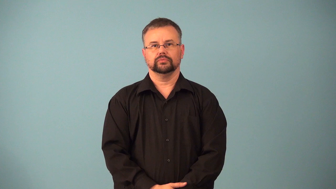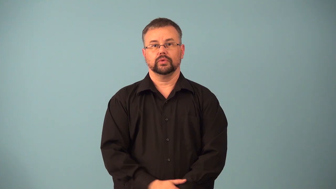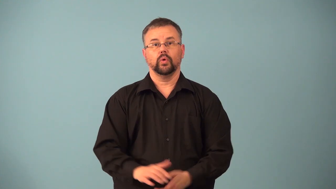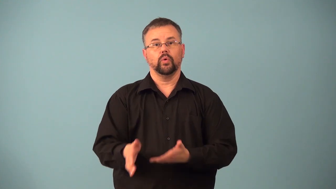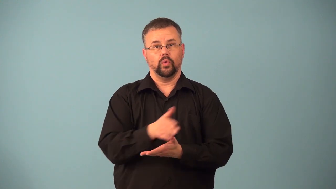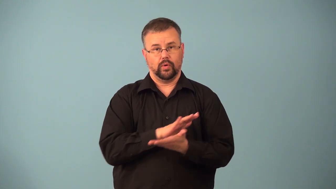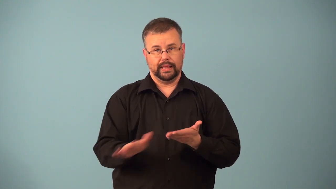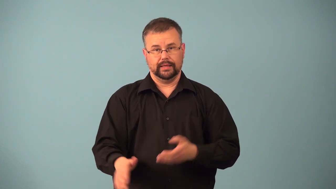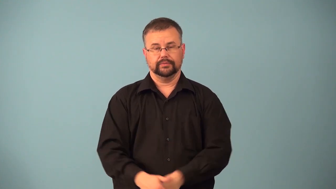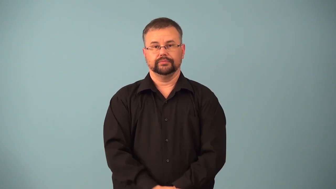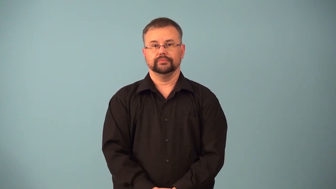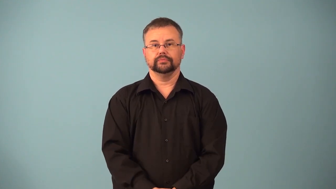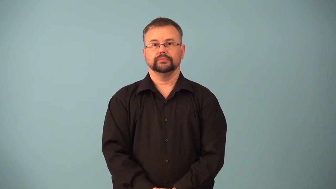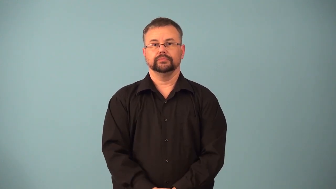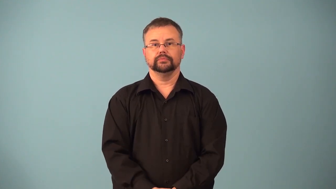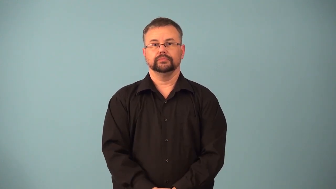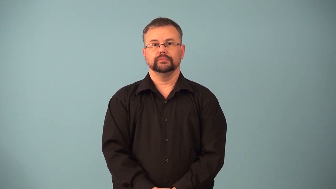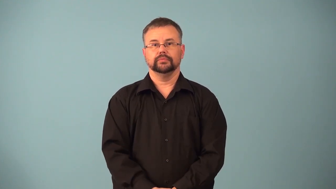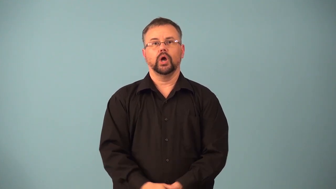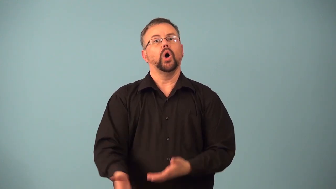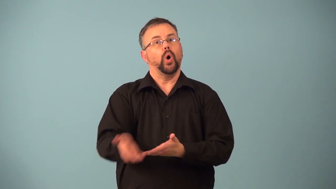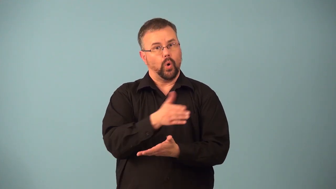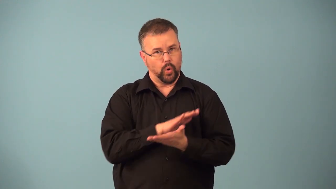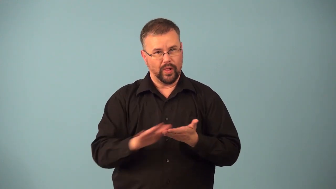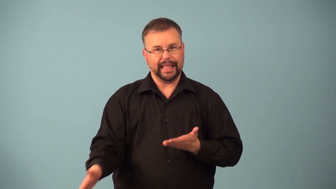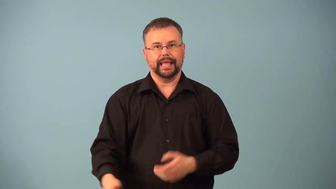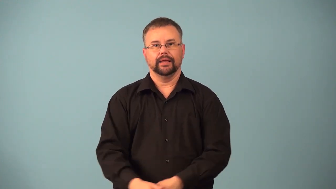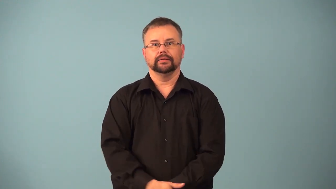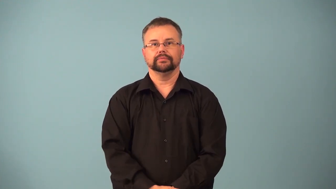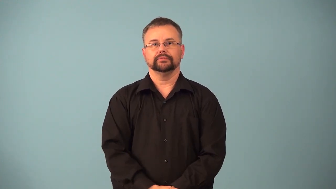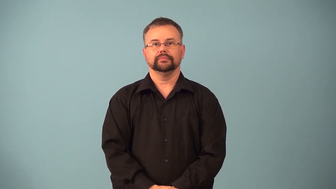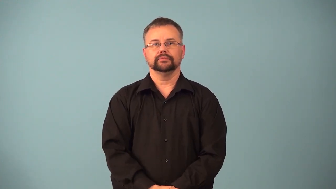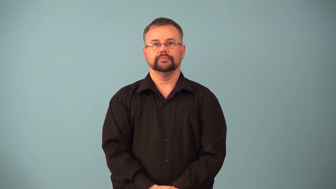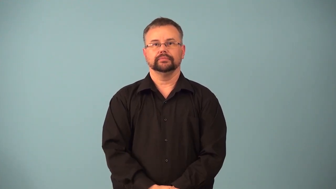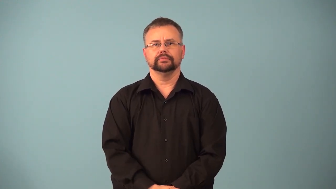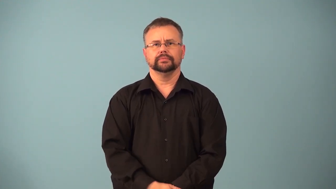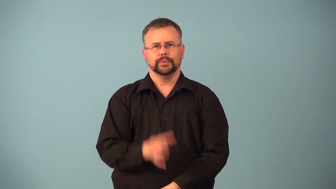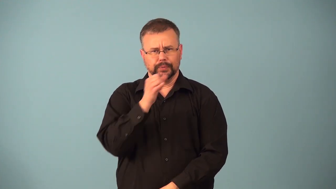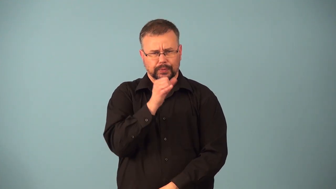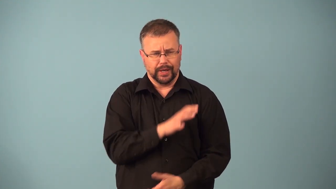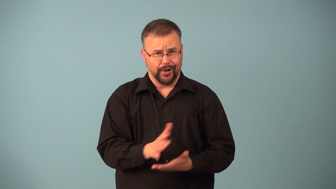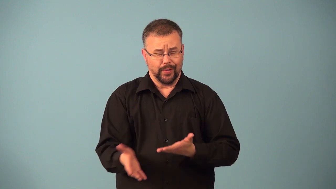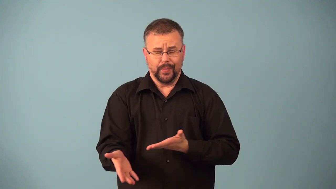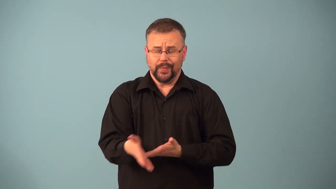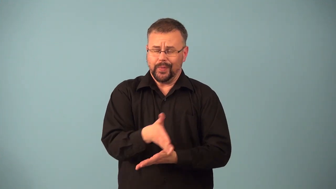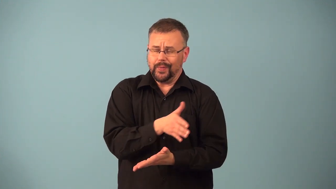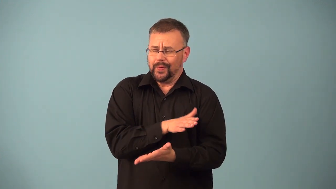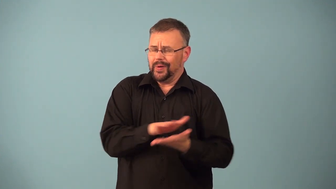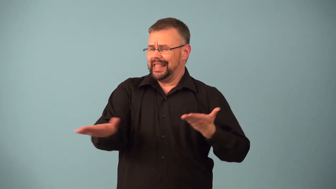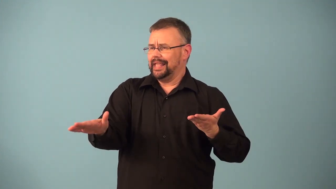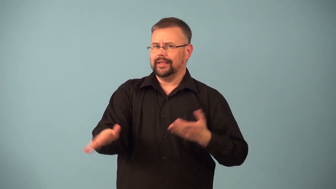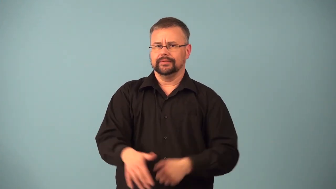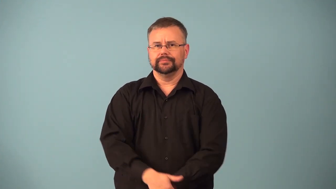holy,holier,holiest